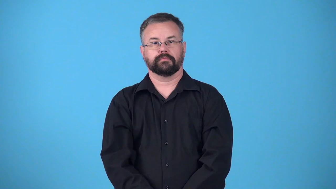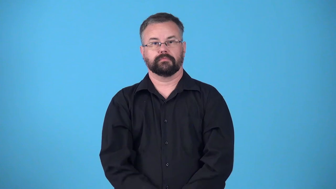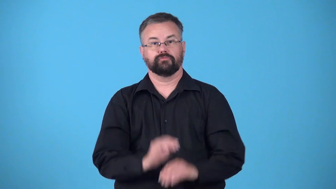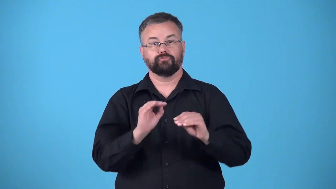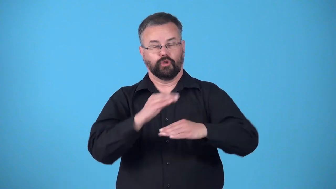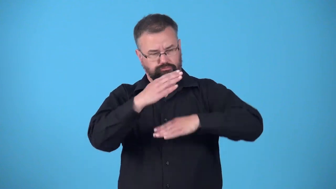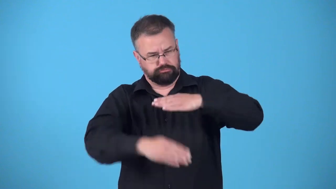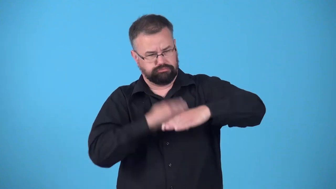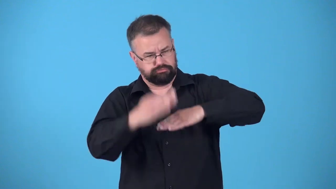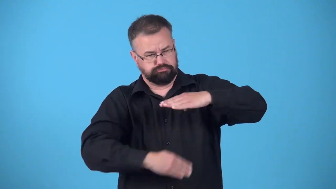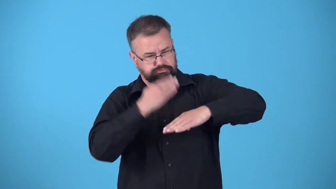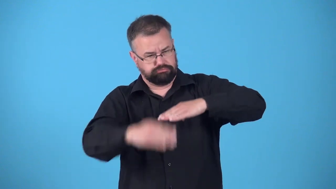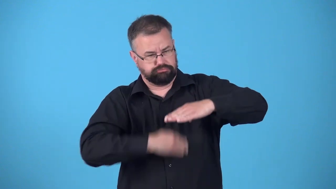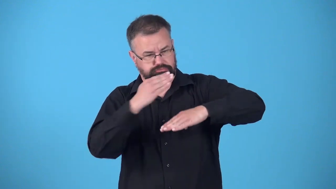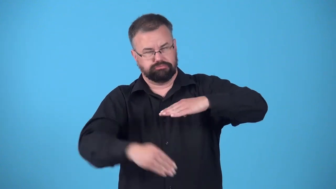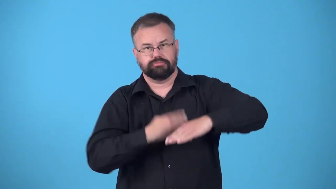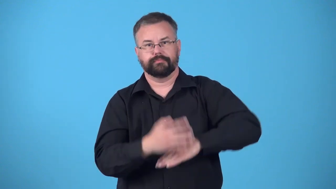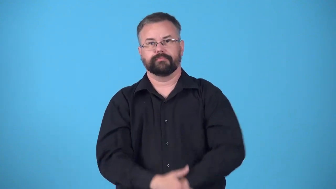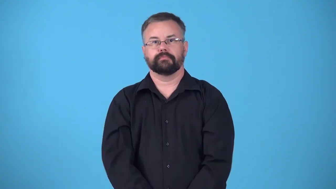bandage, bandage up